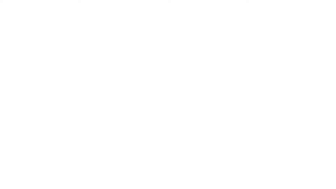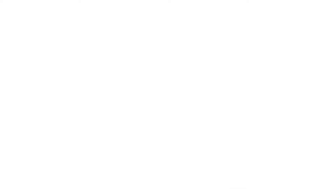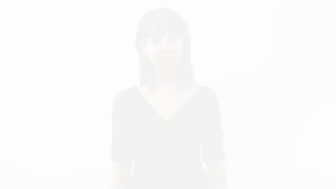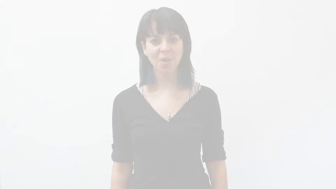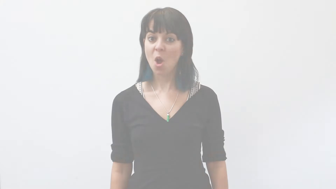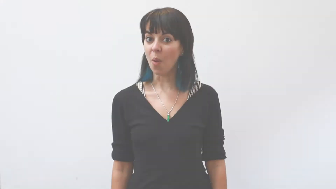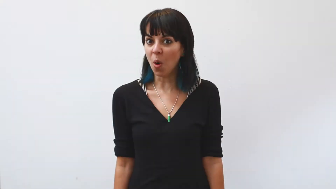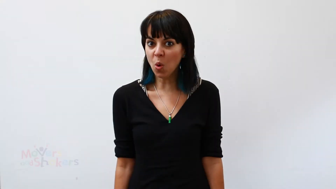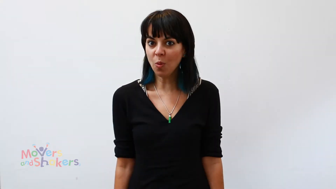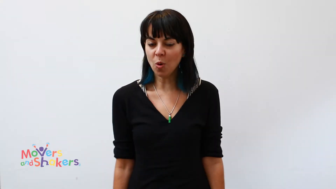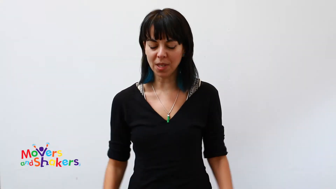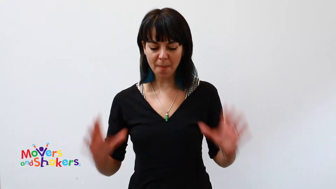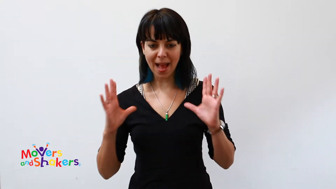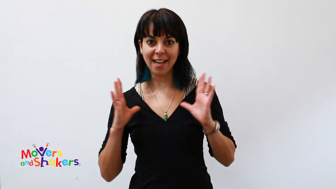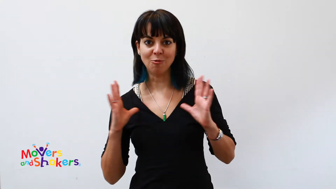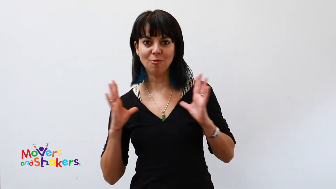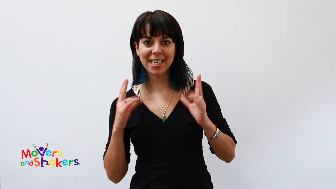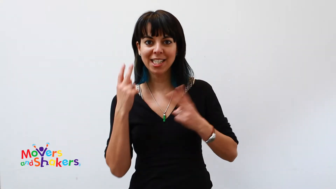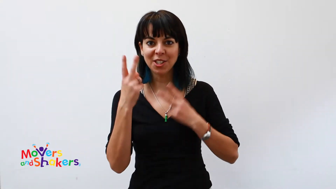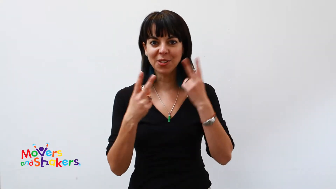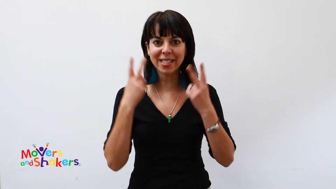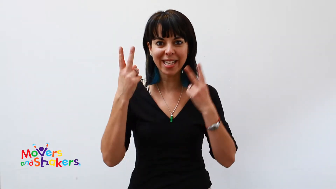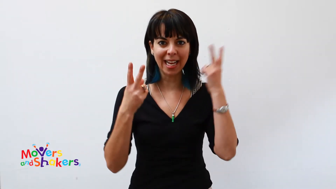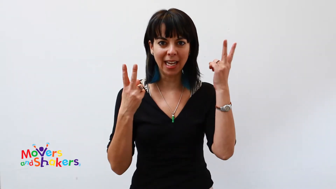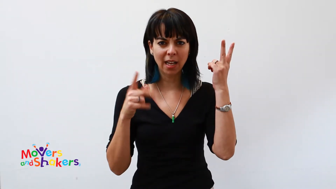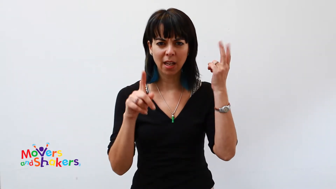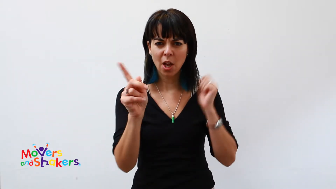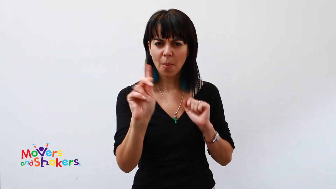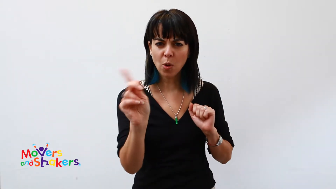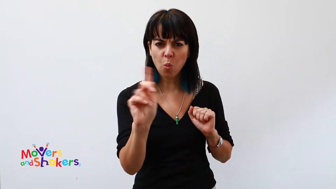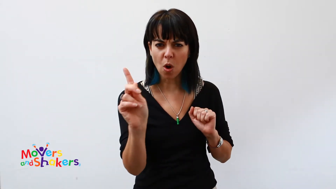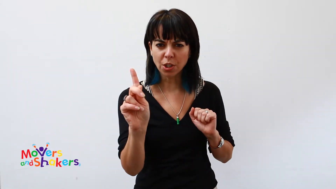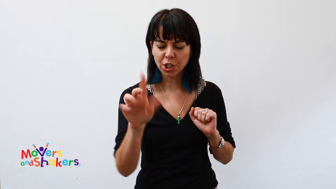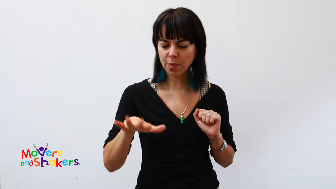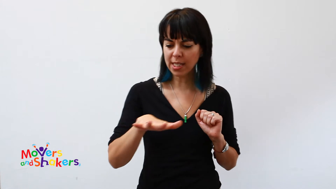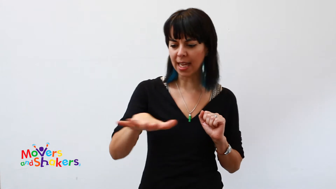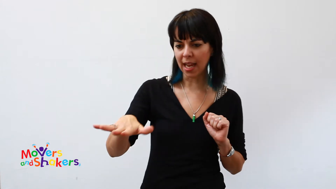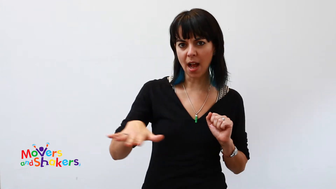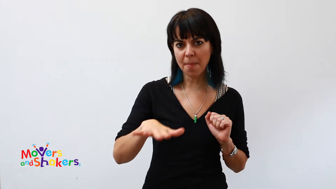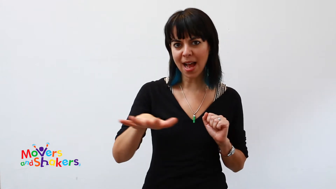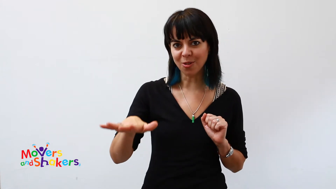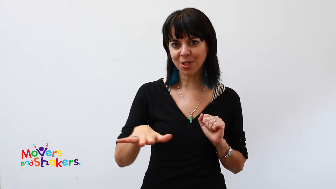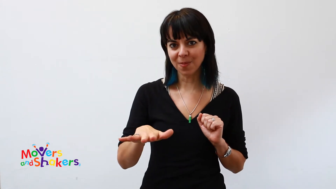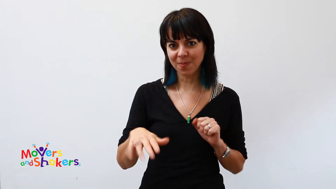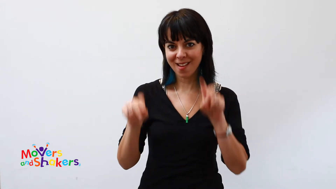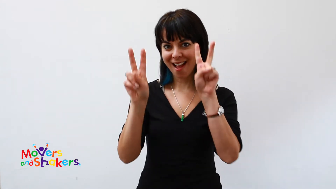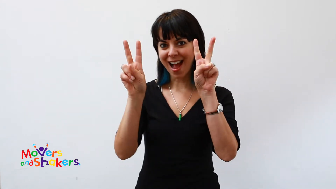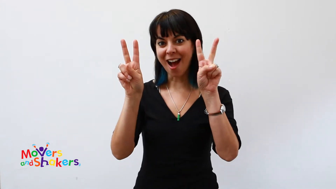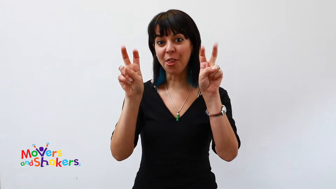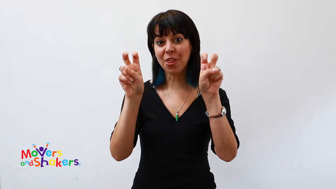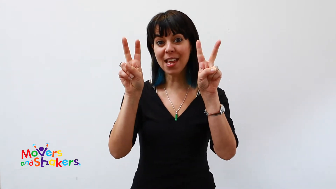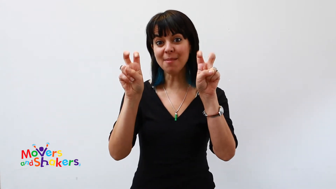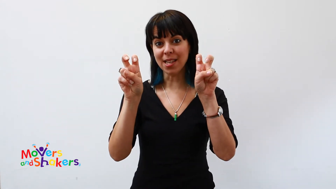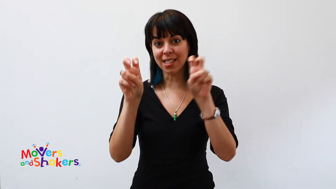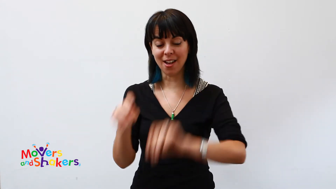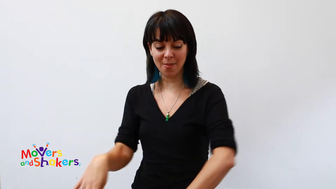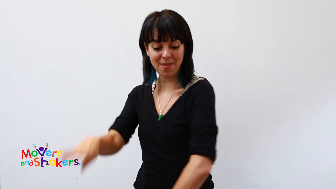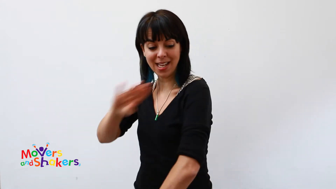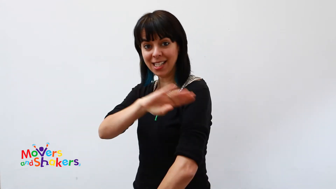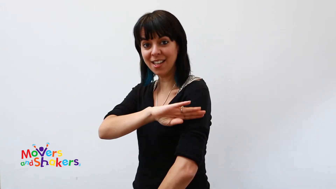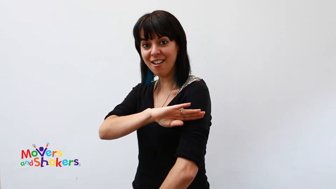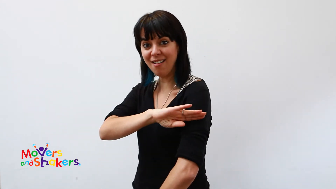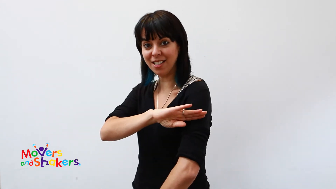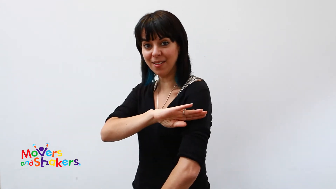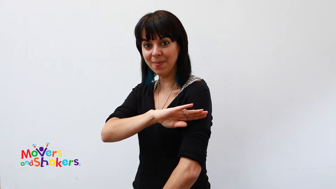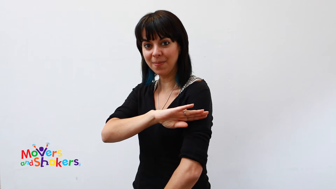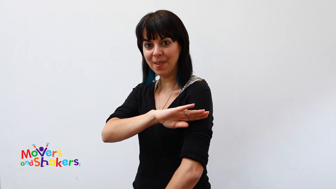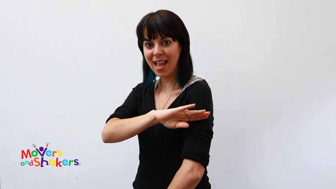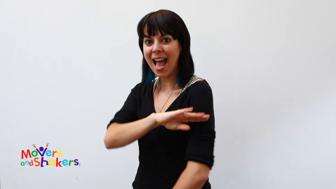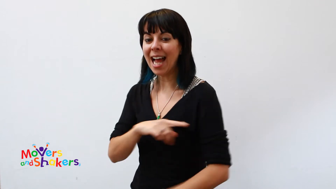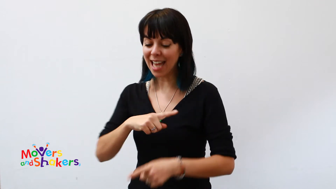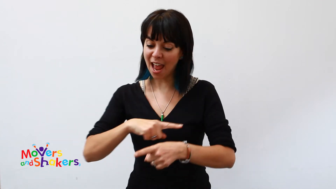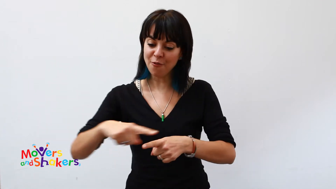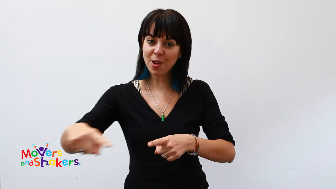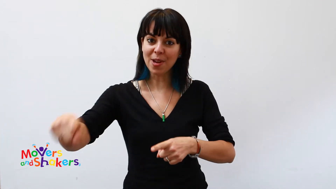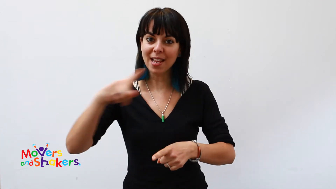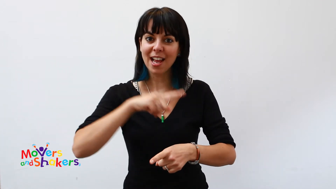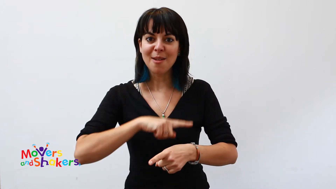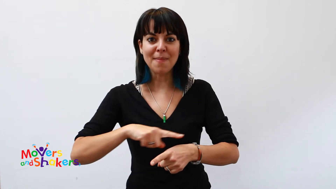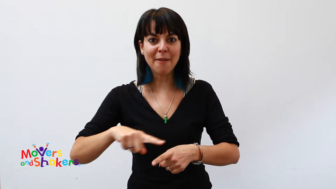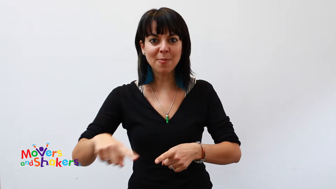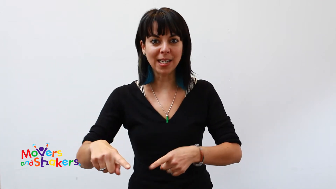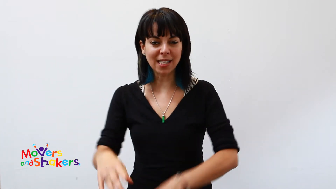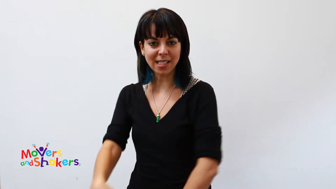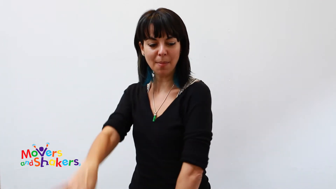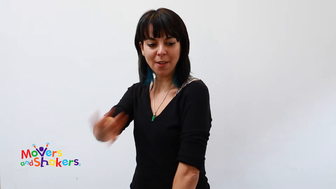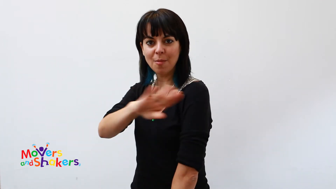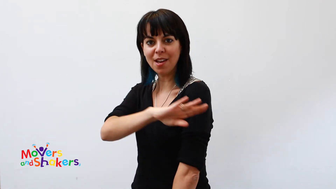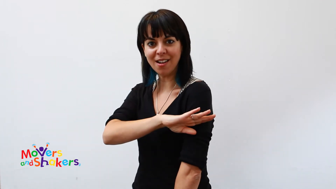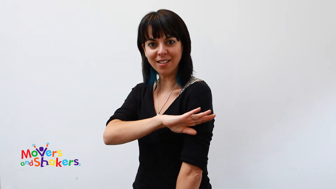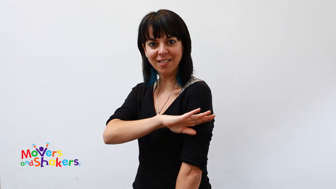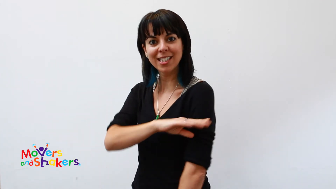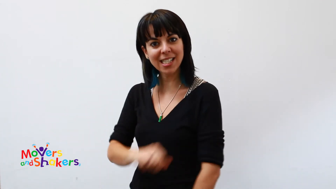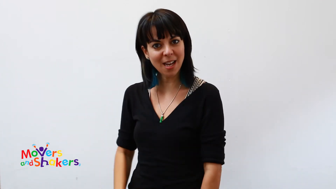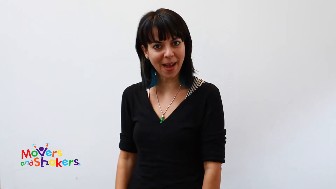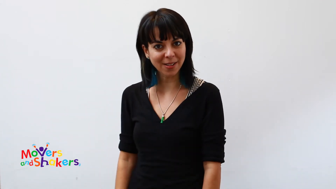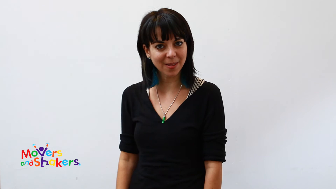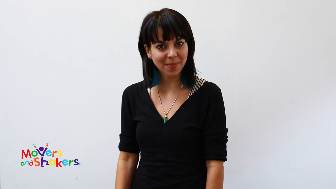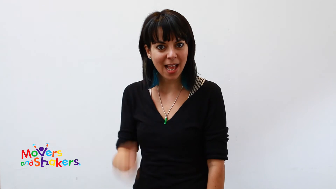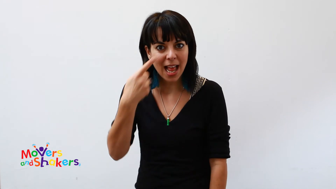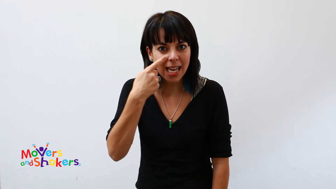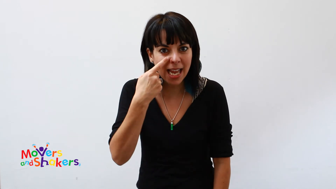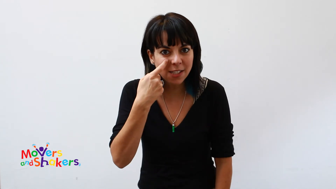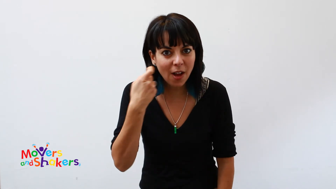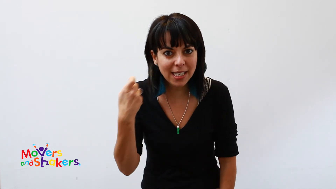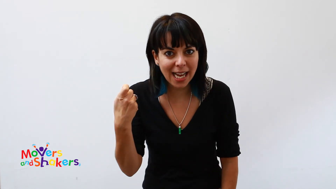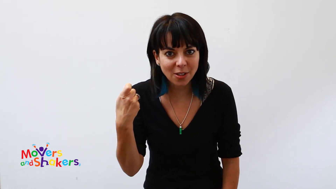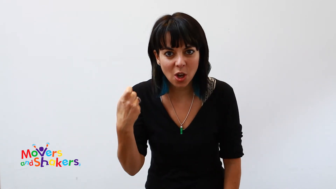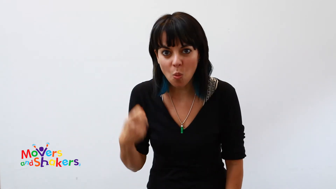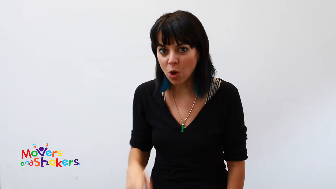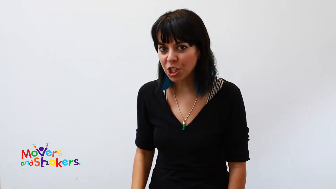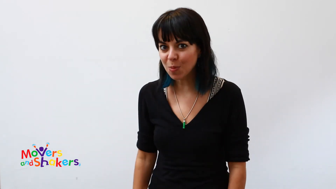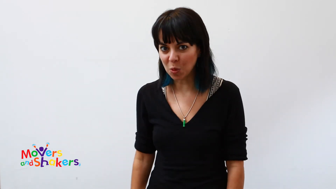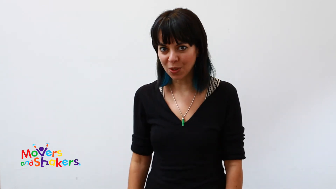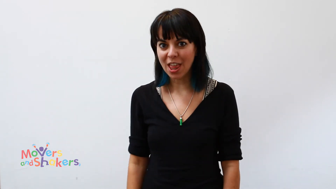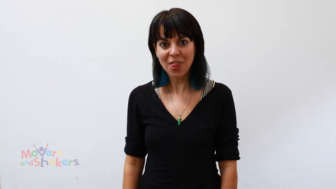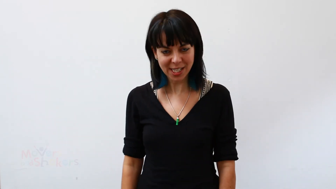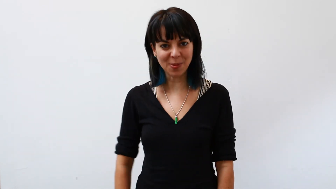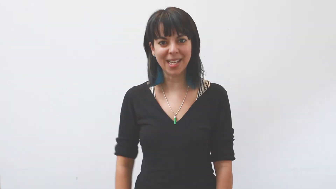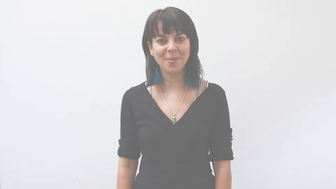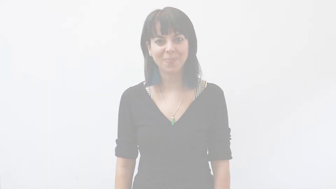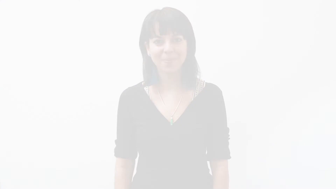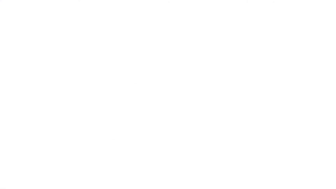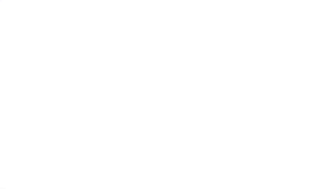READY TO SING